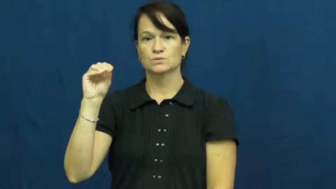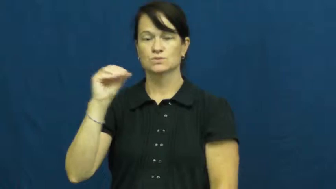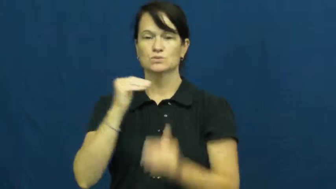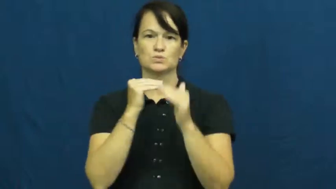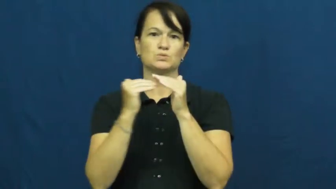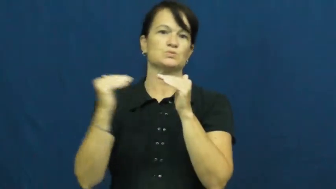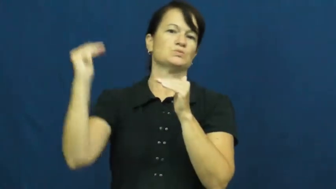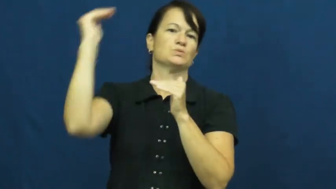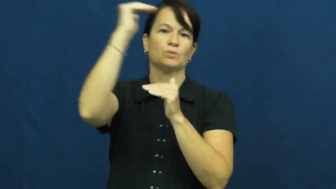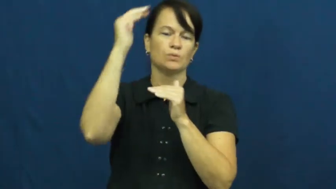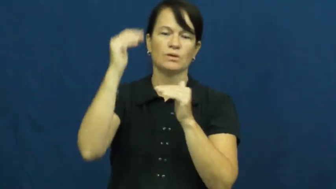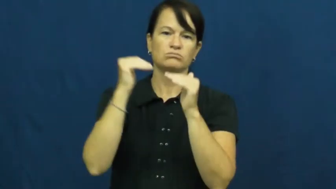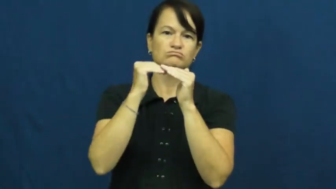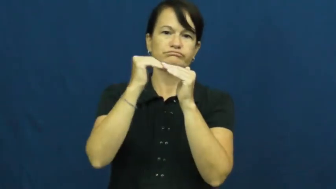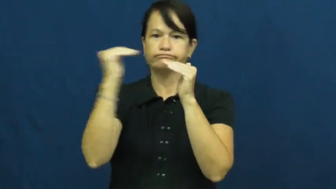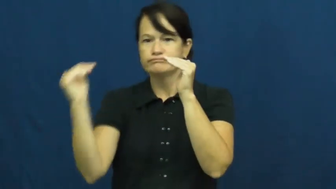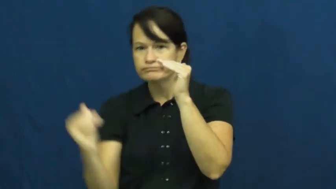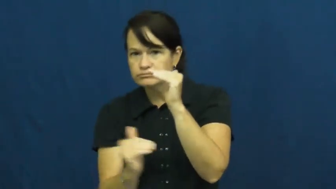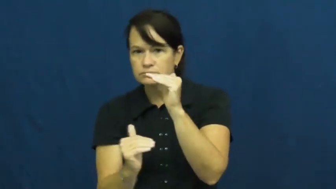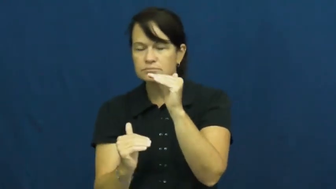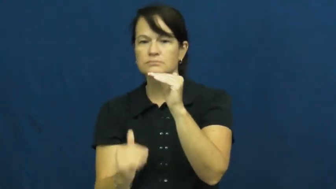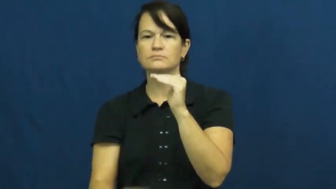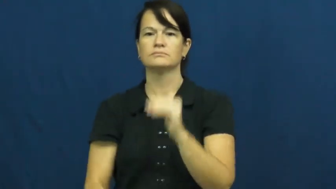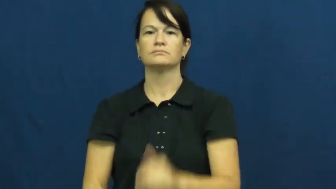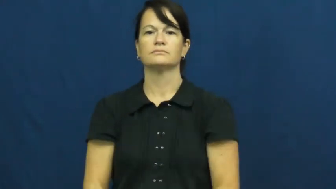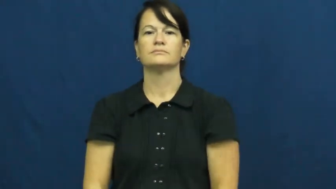too